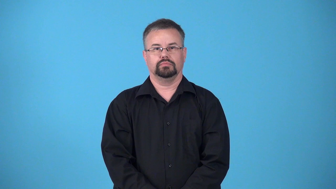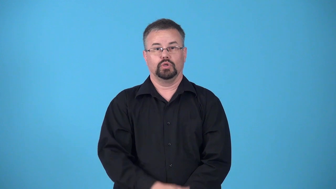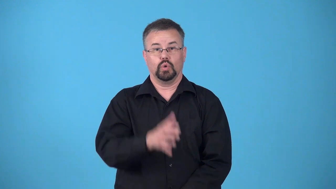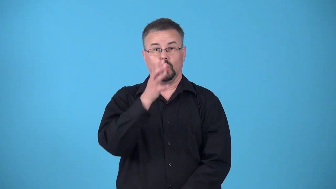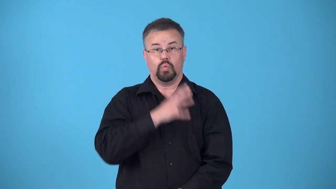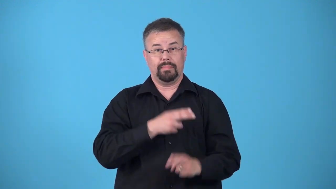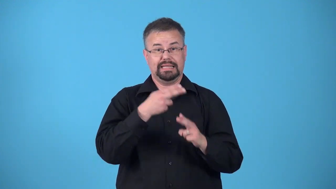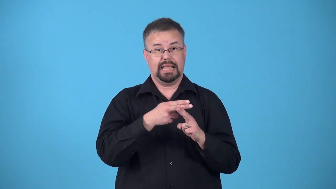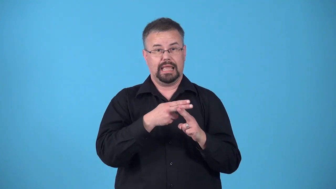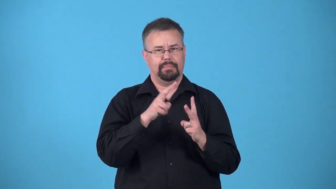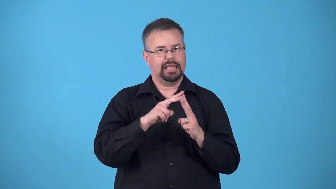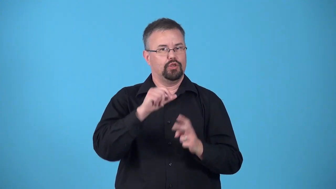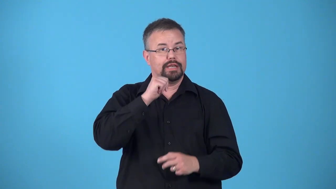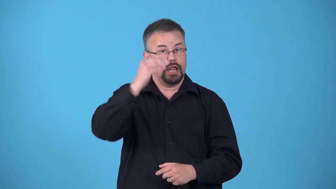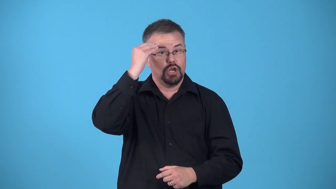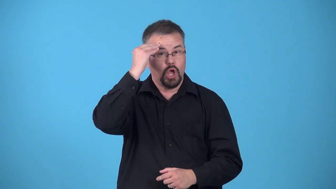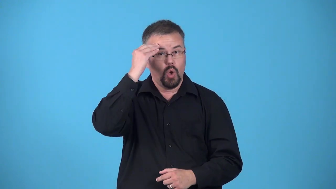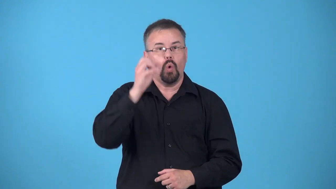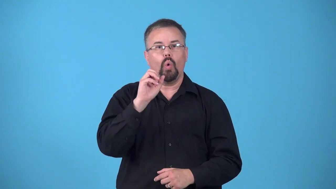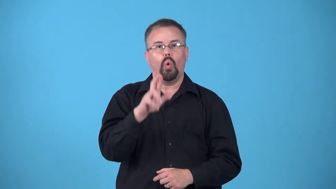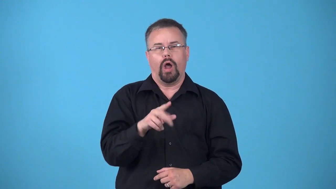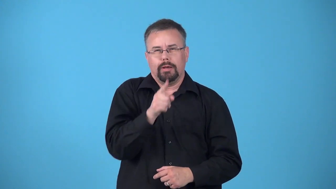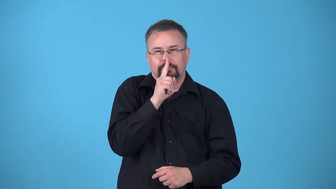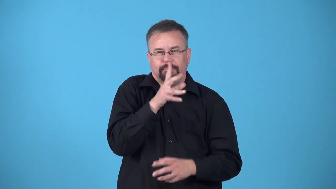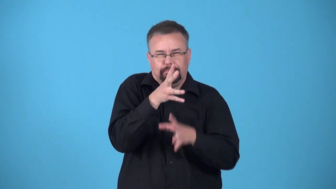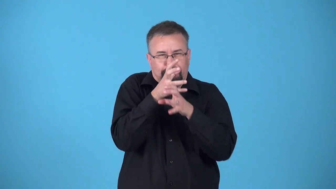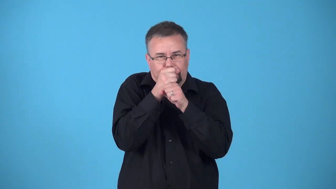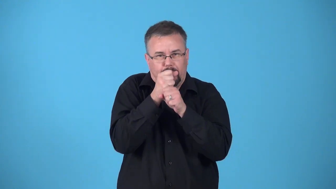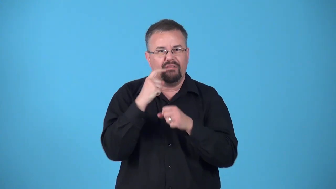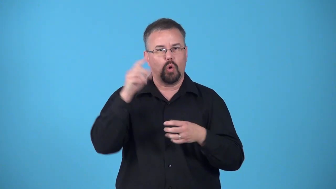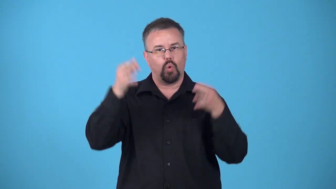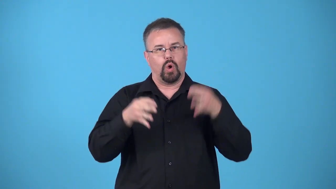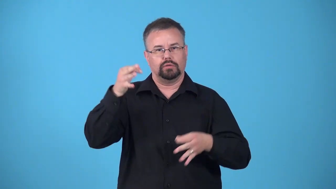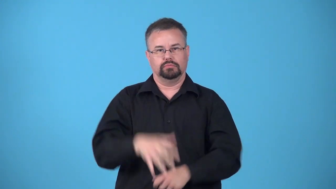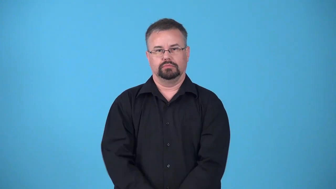jane doe